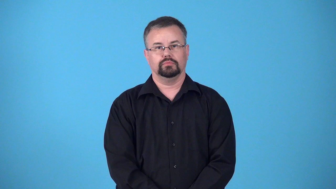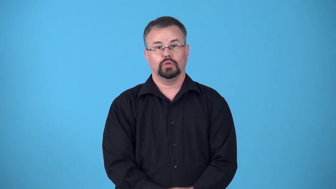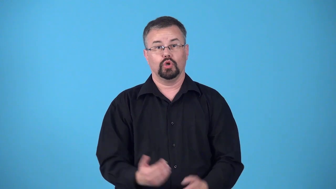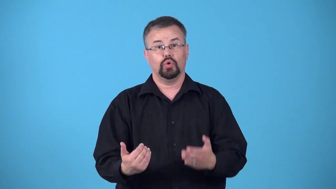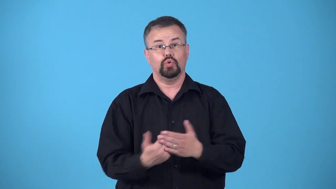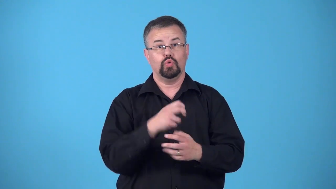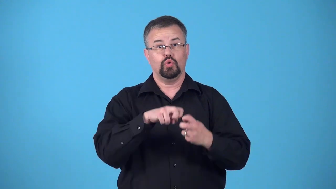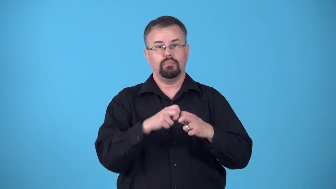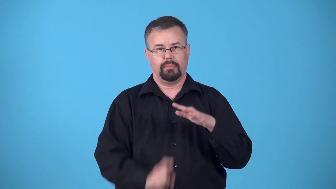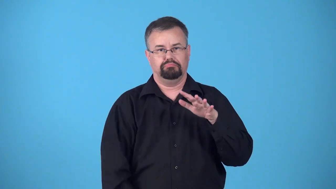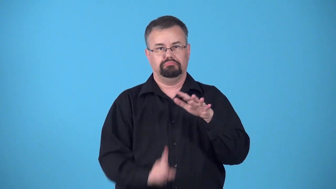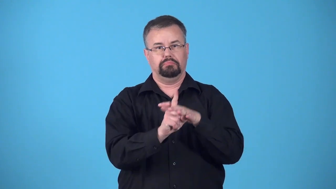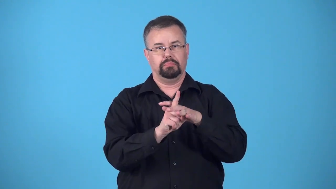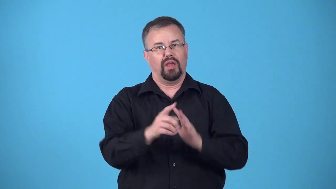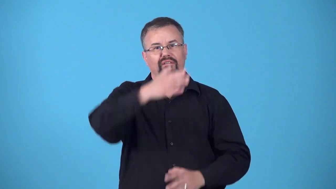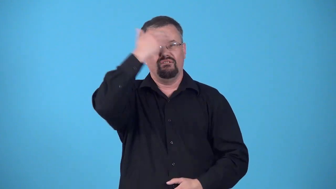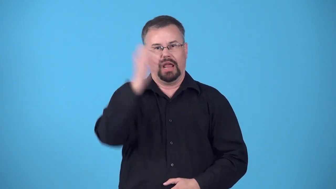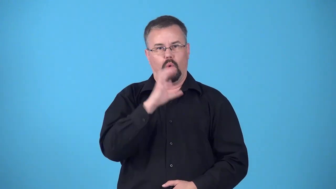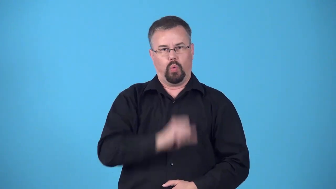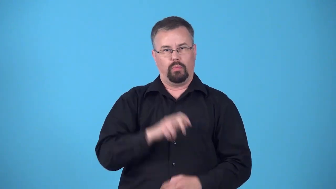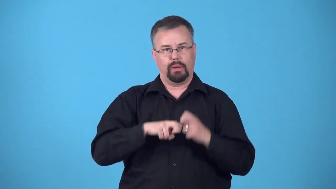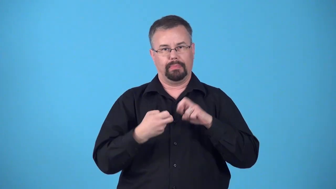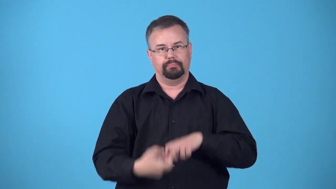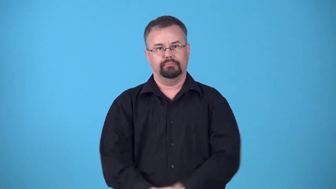one nail drives out another